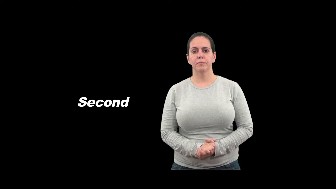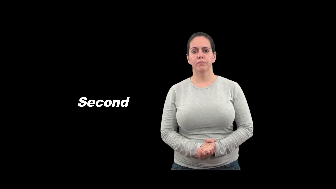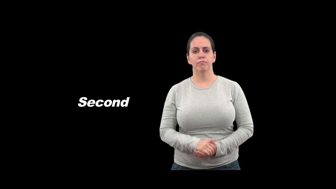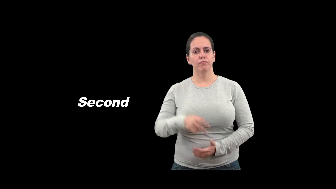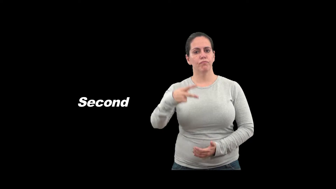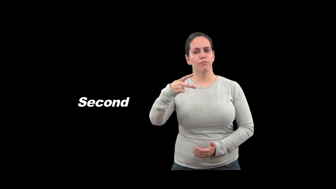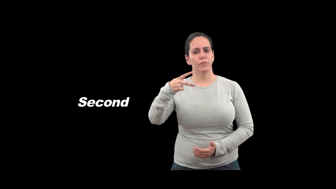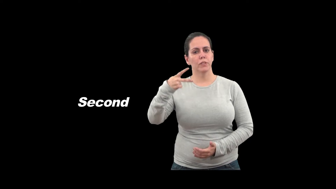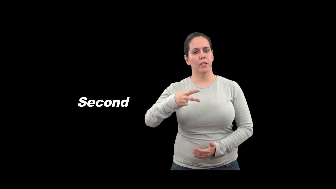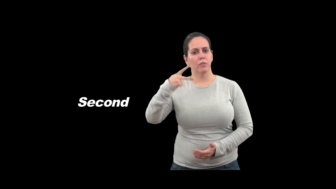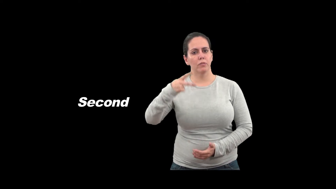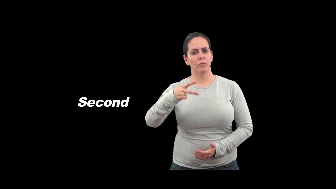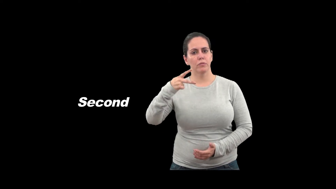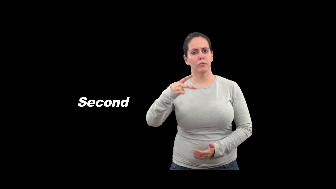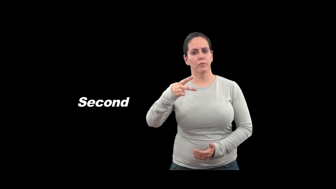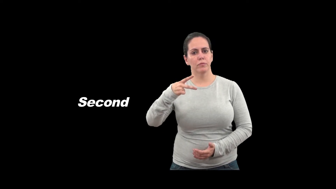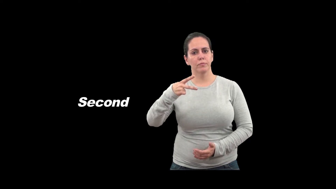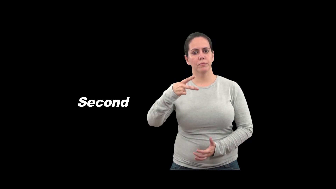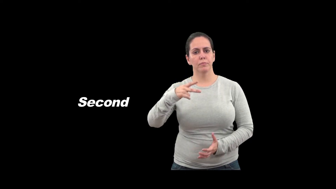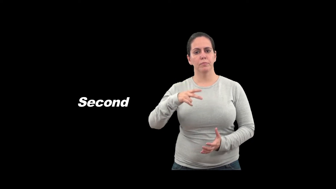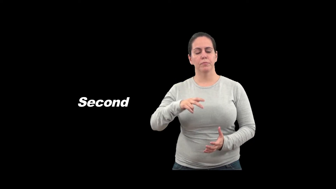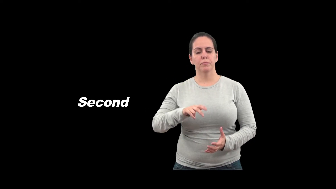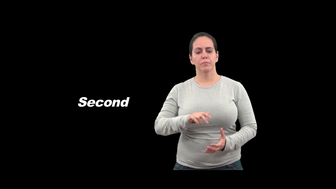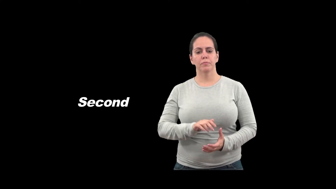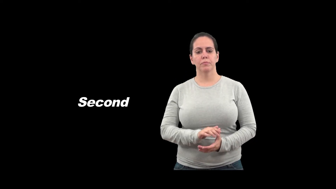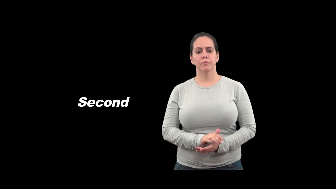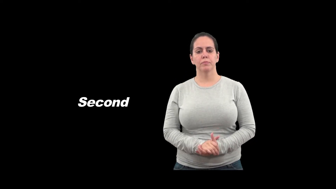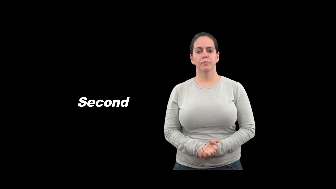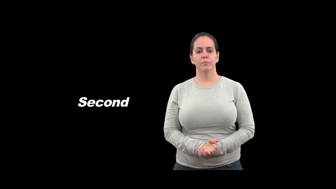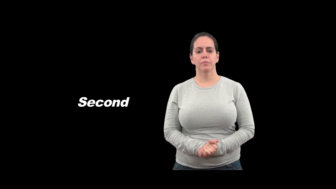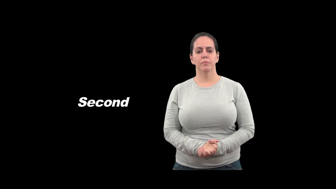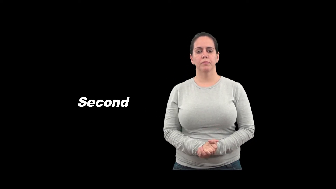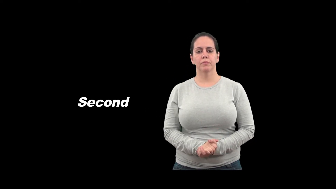Second